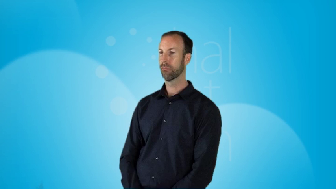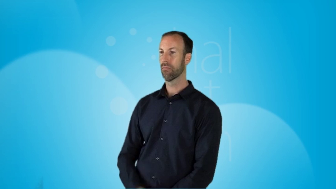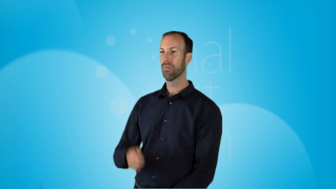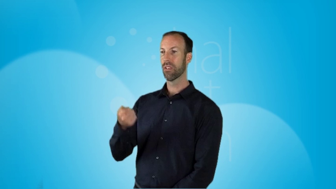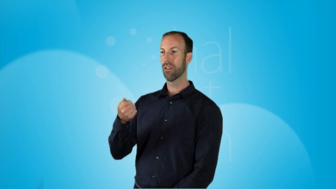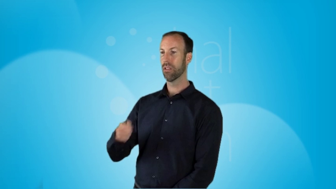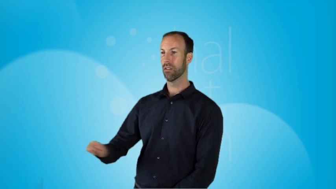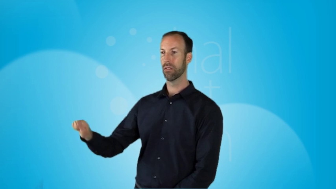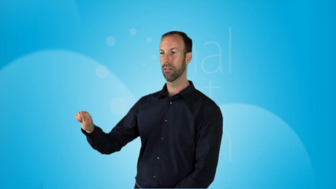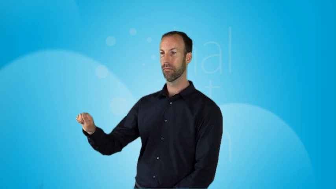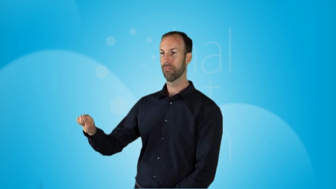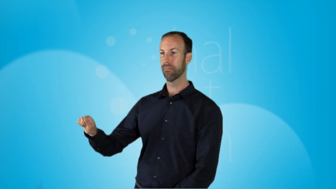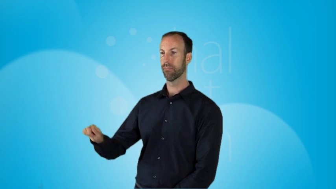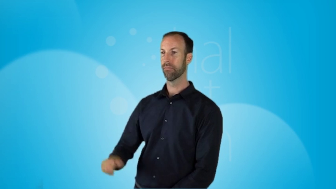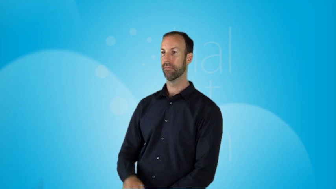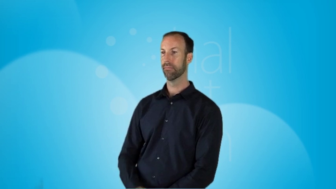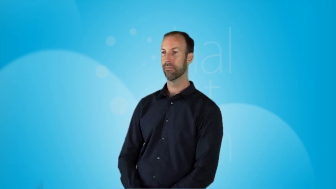any